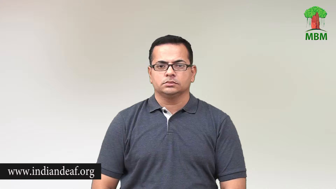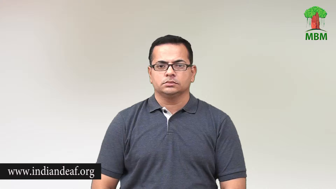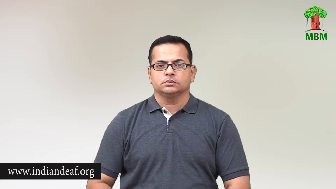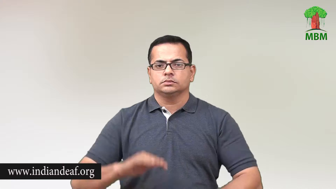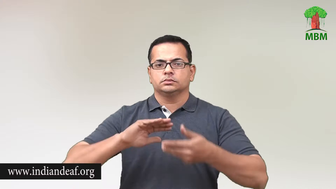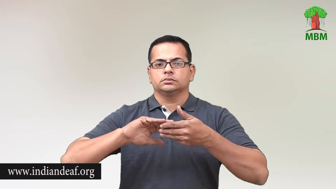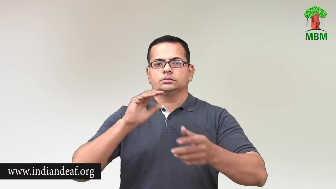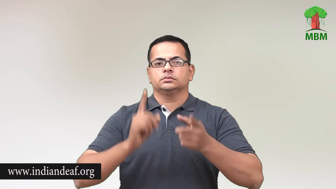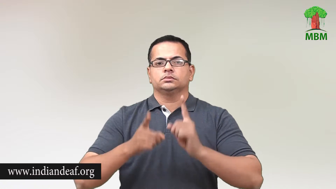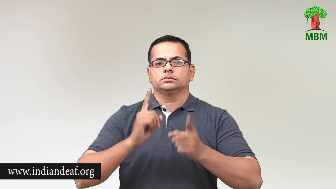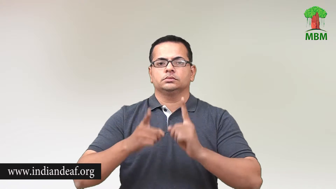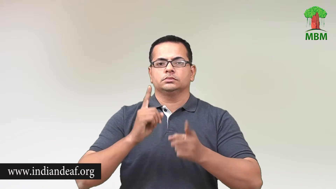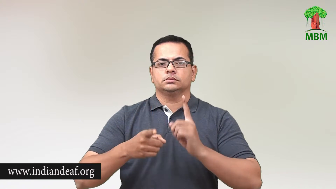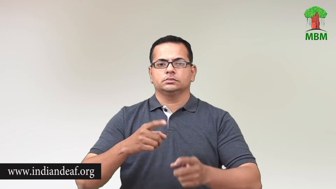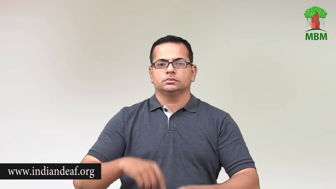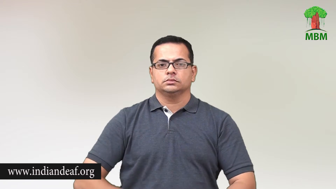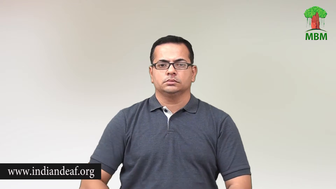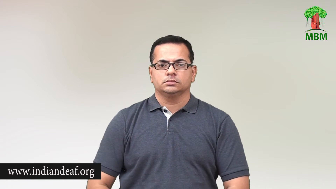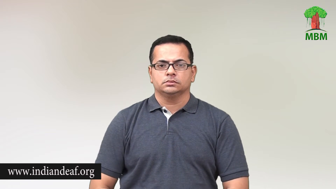wedding